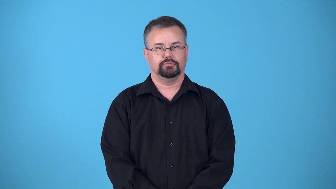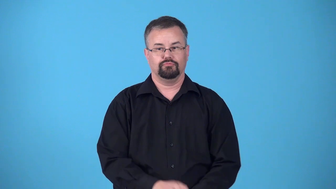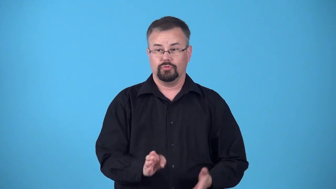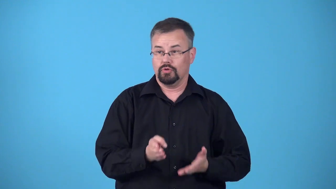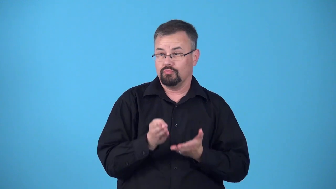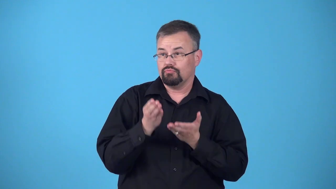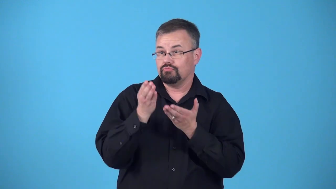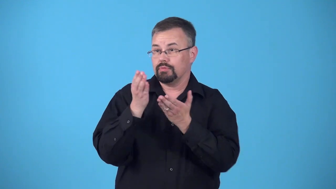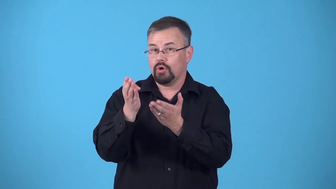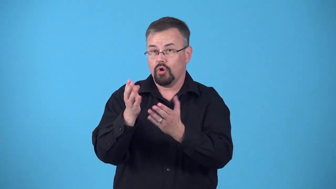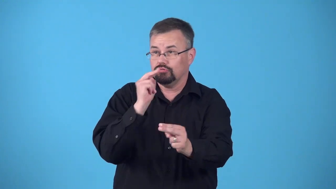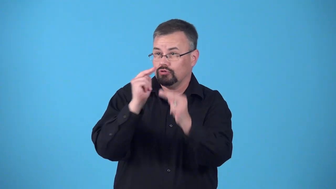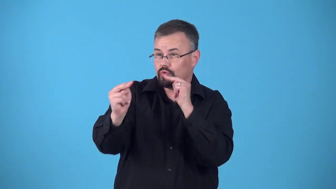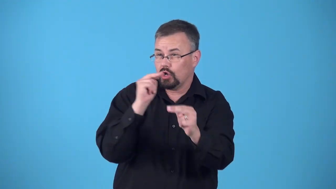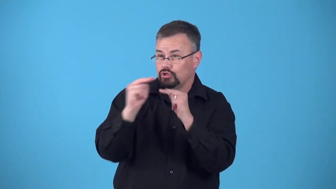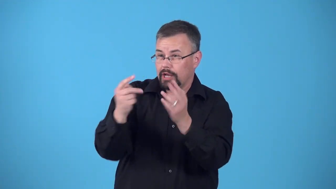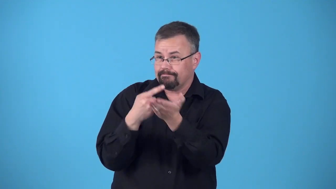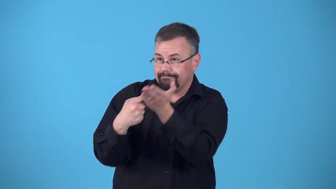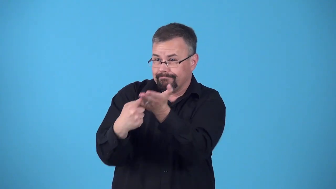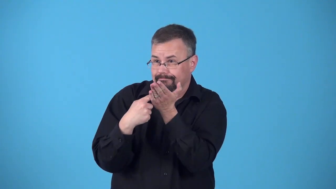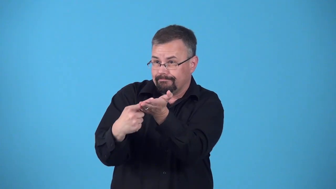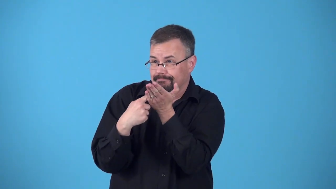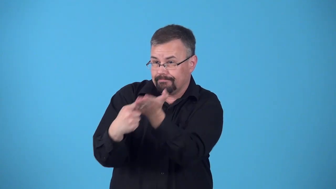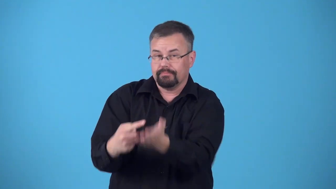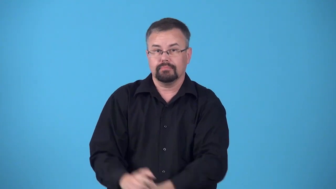on the table